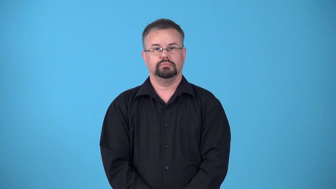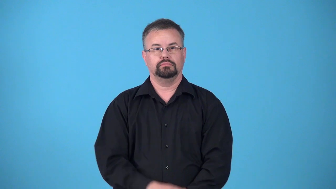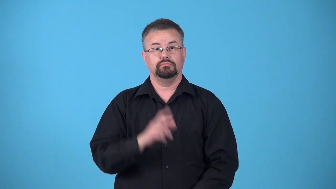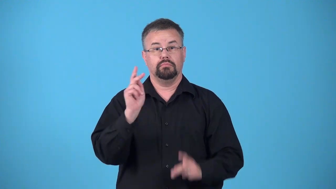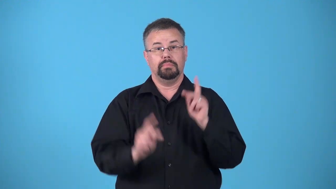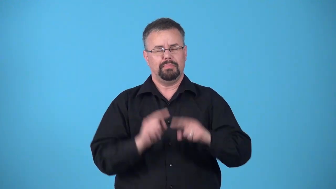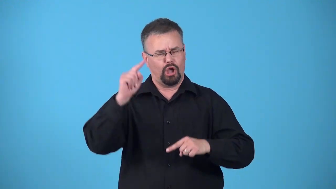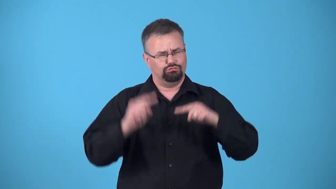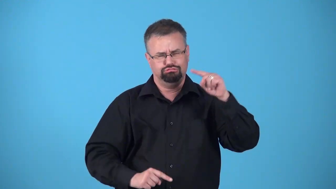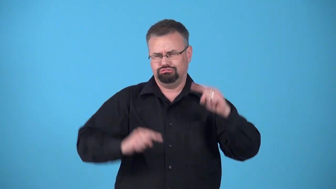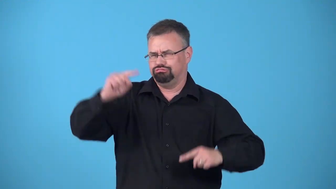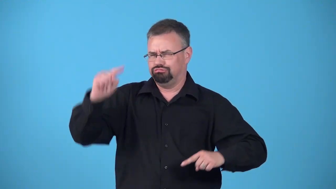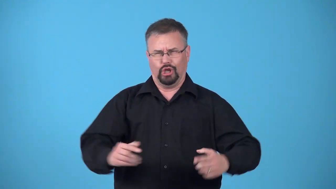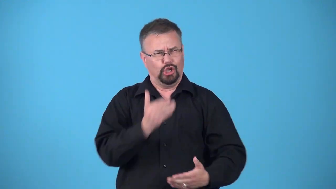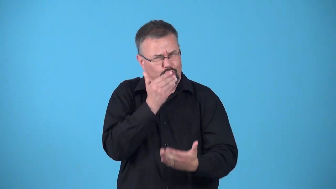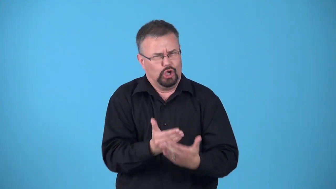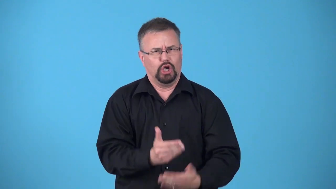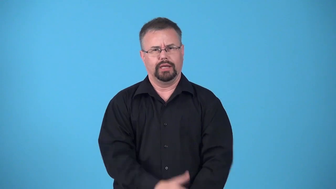it takes all kinds to make a world